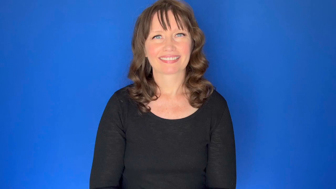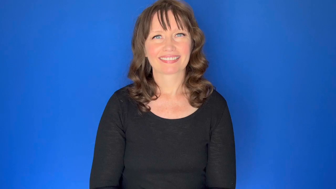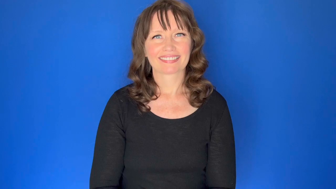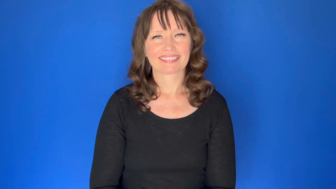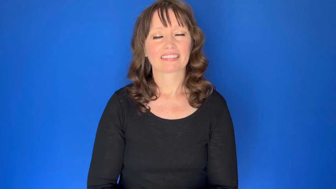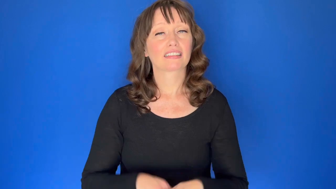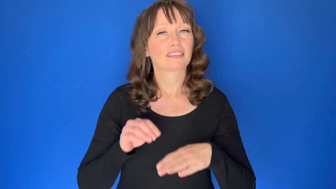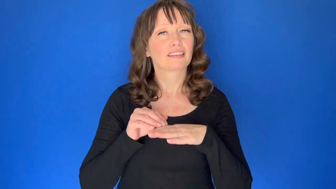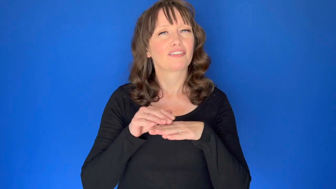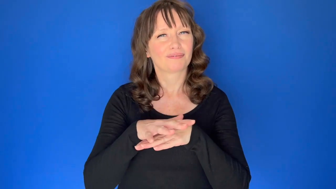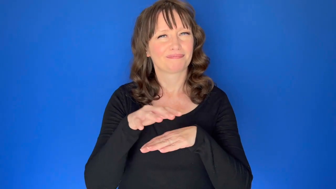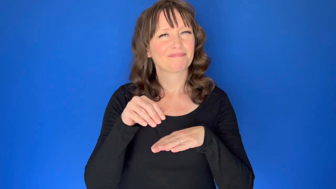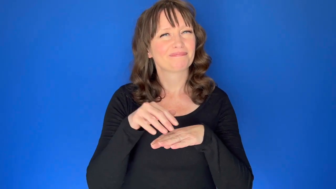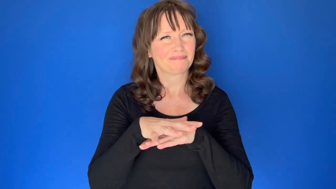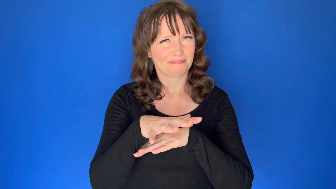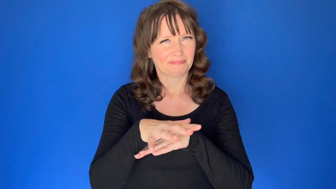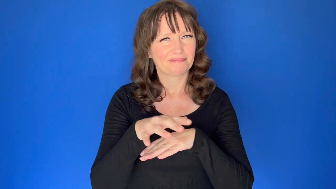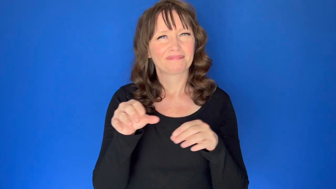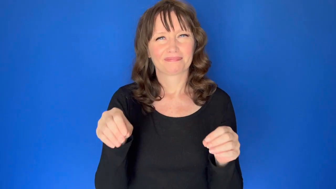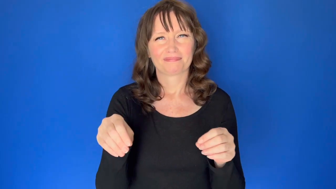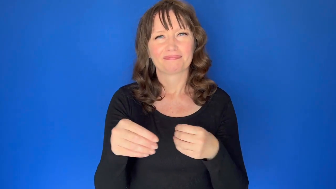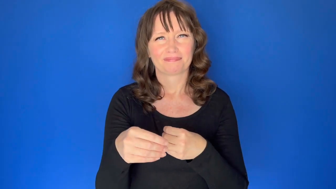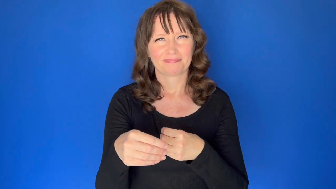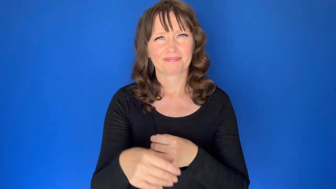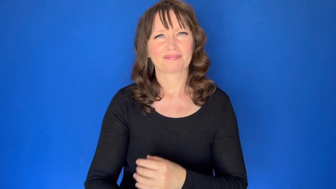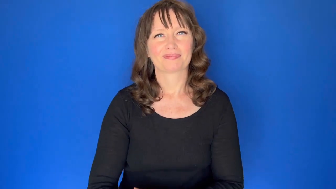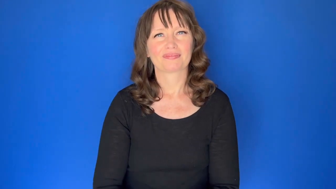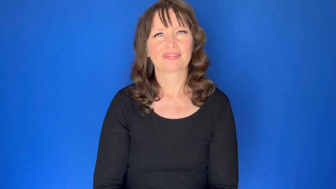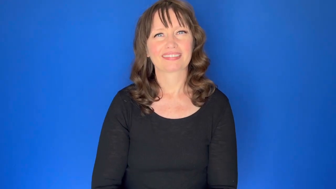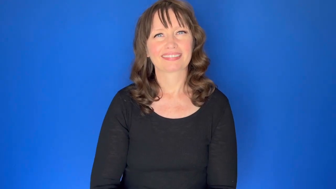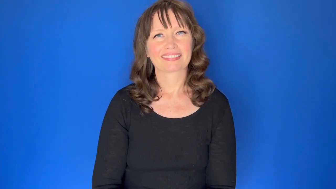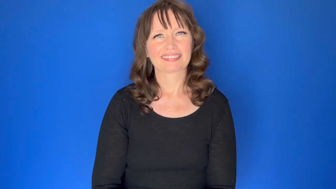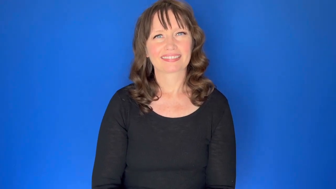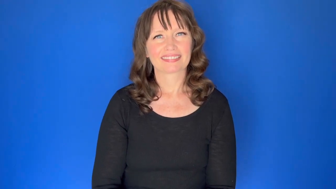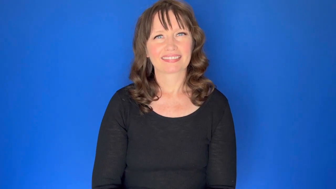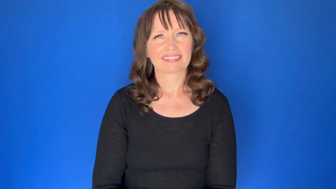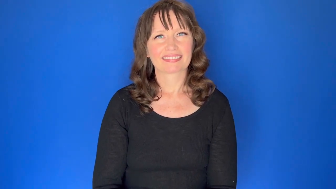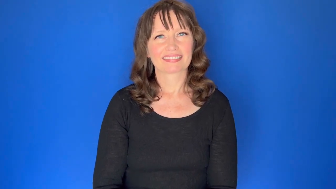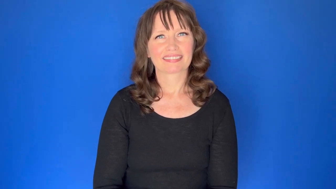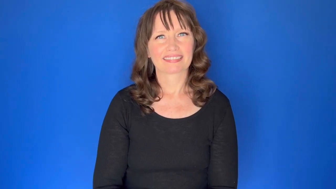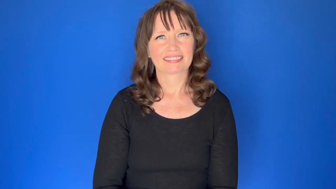counseling advising office